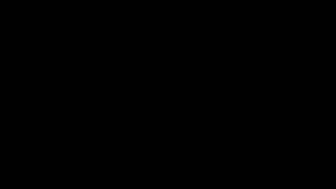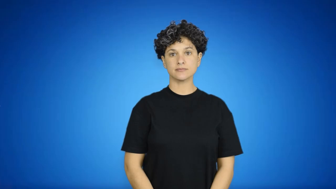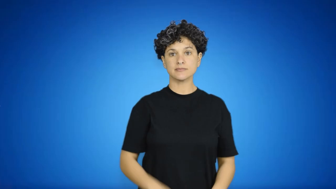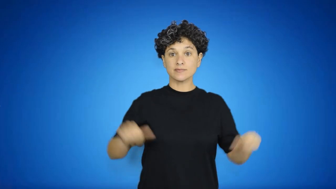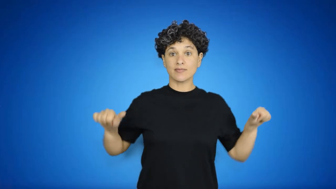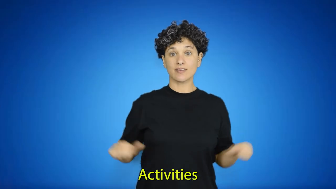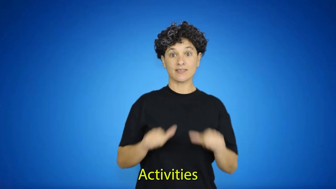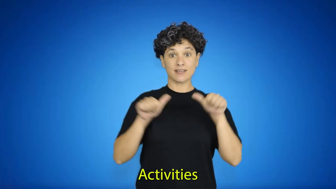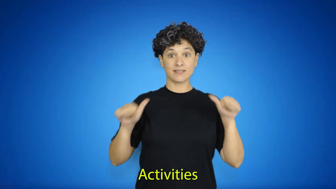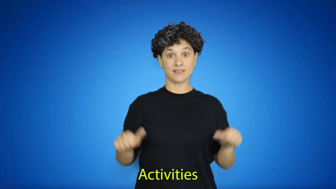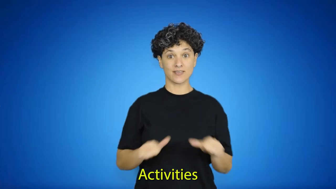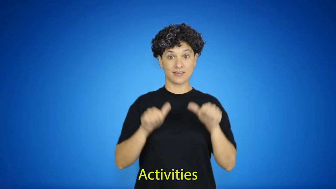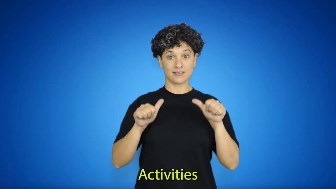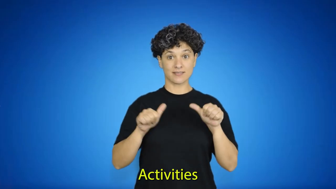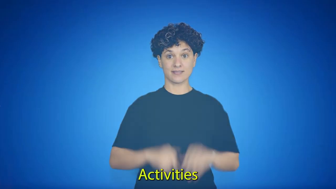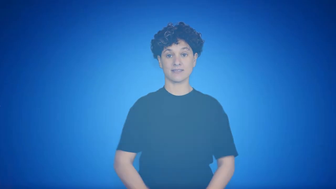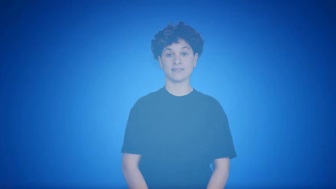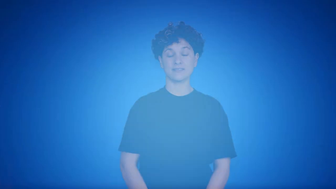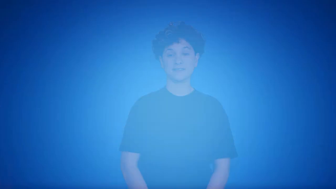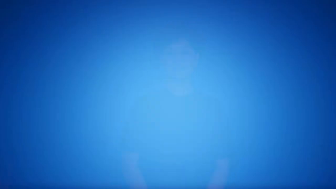Activities